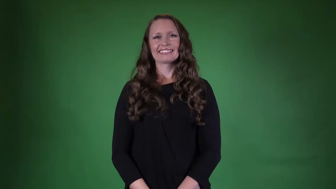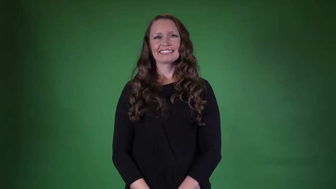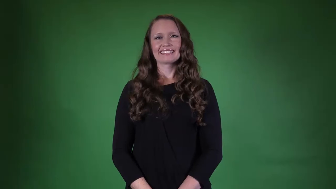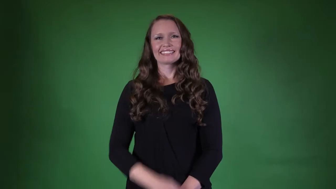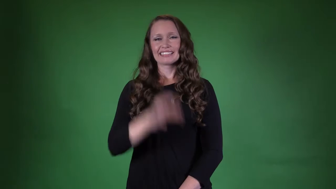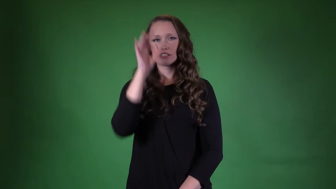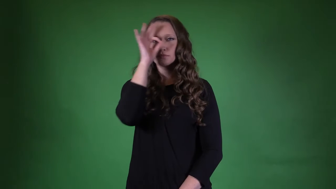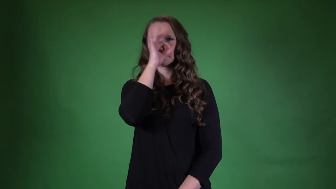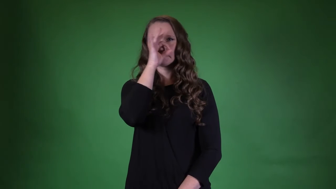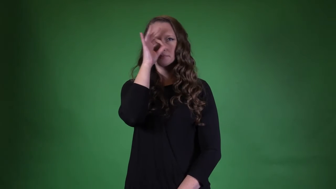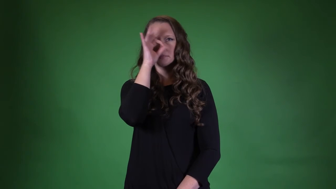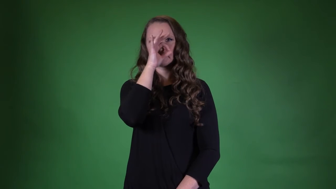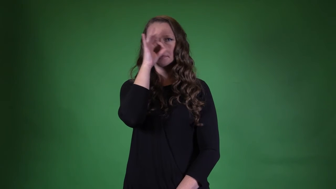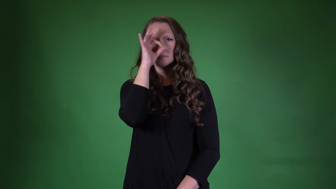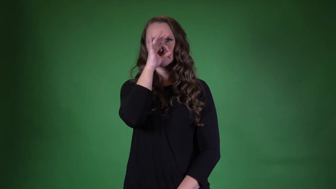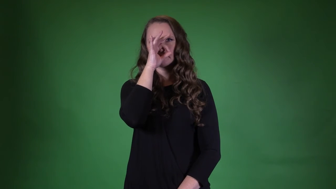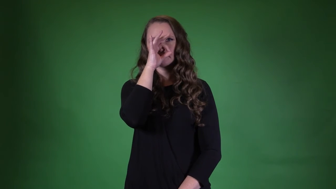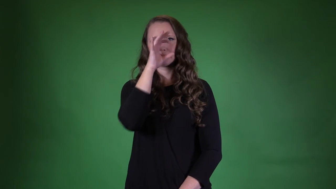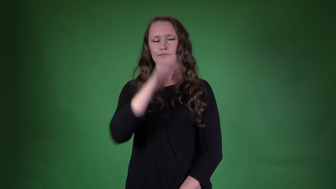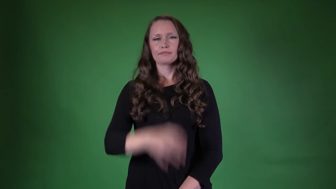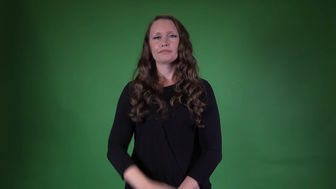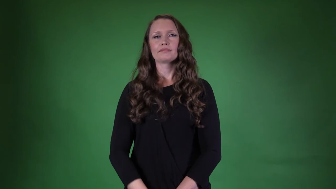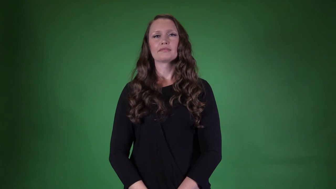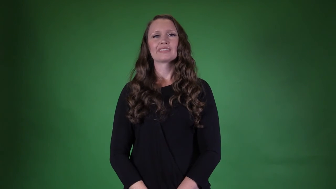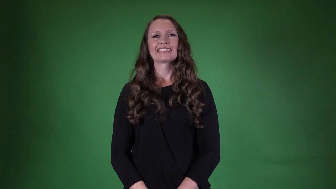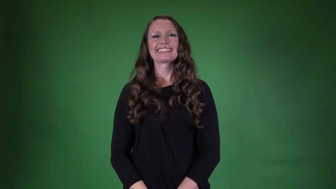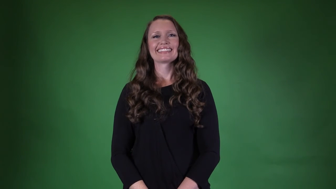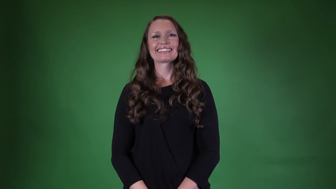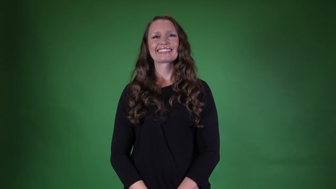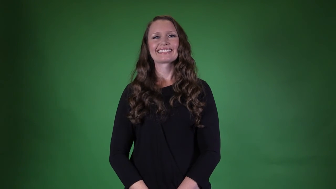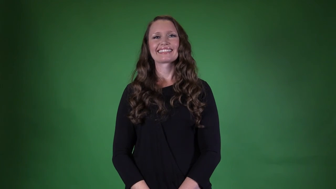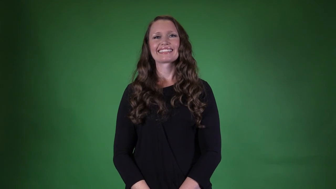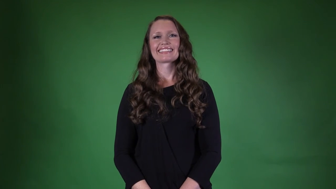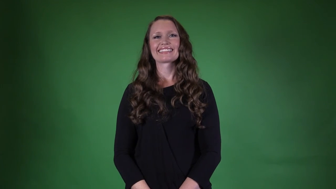Fox